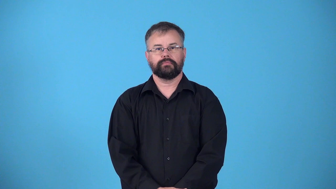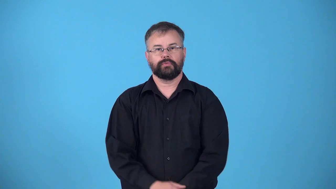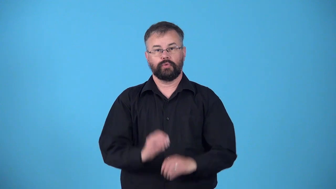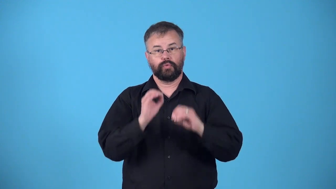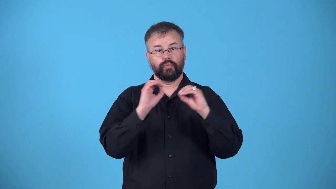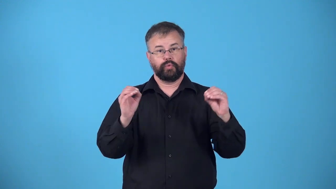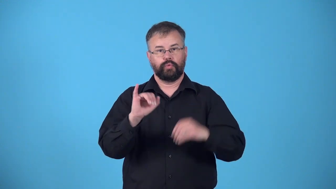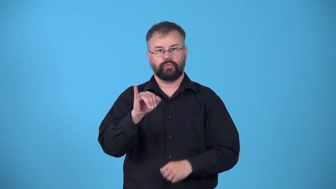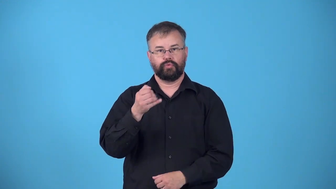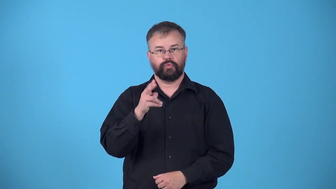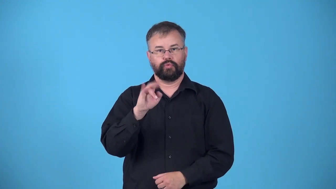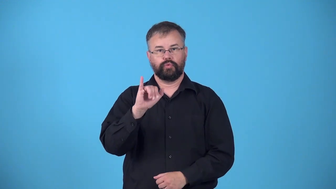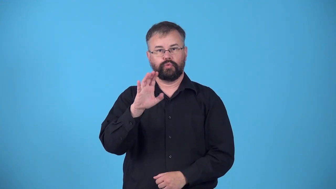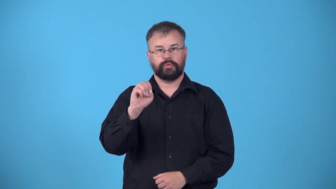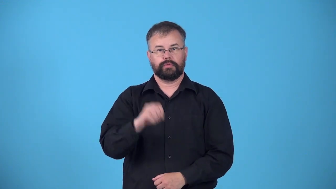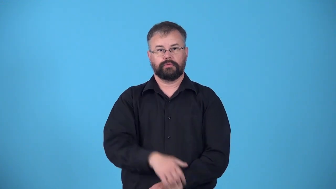juiceless